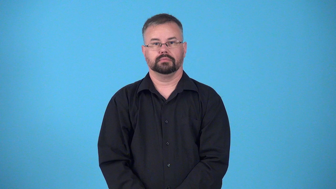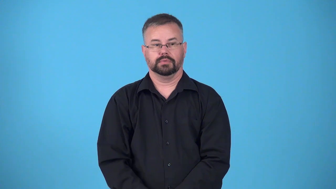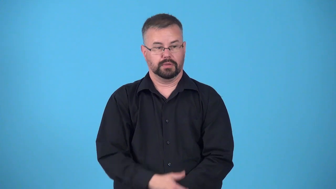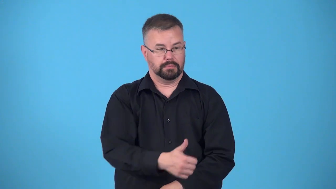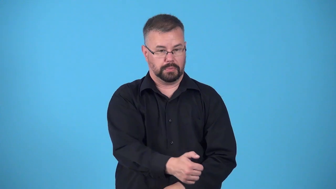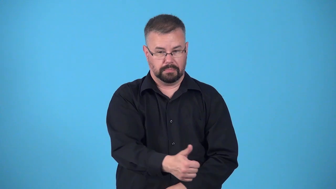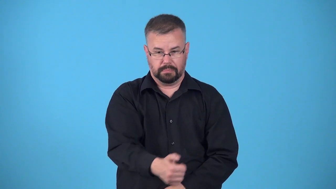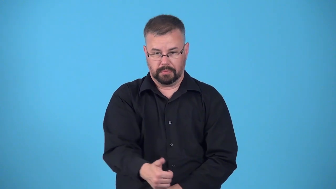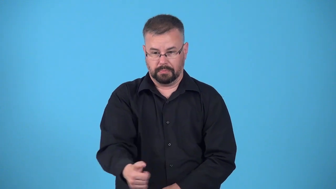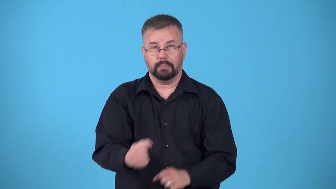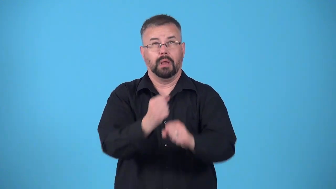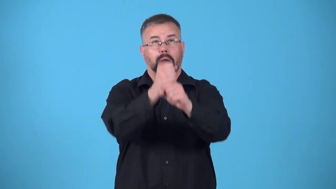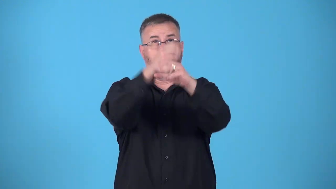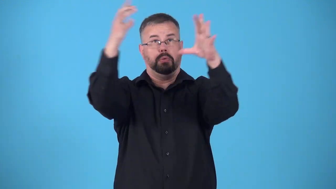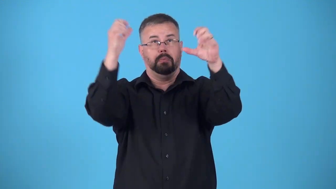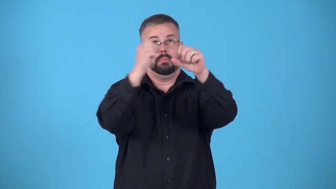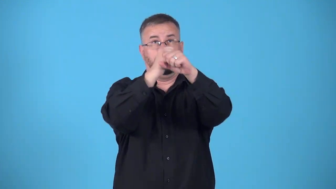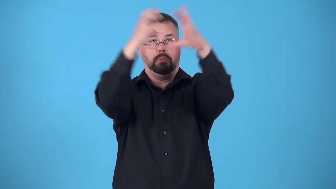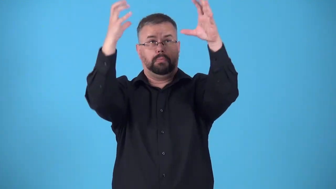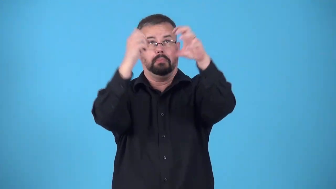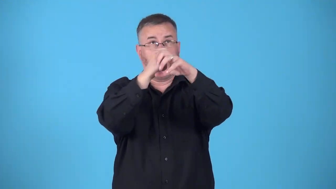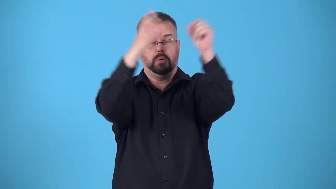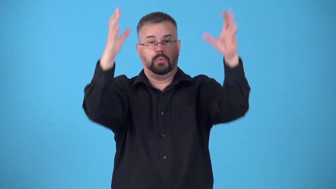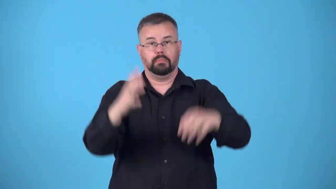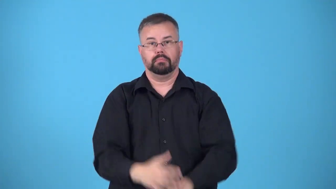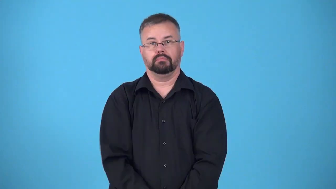shoot off fireworks